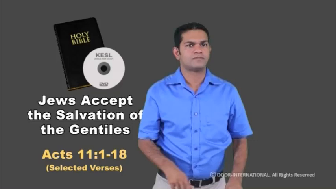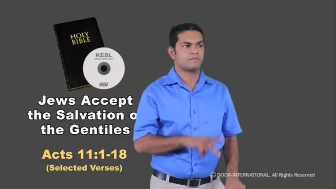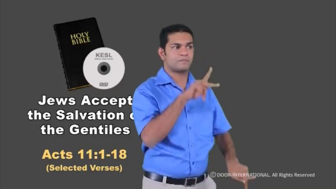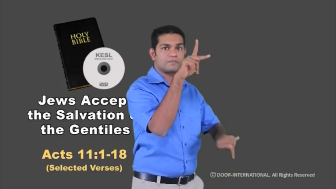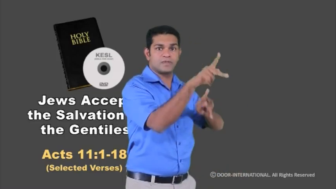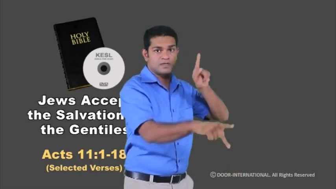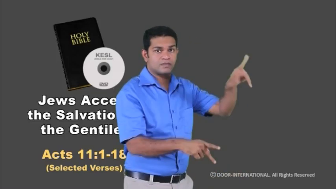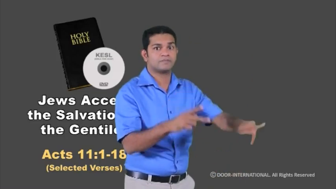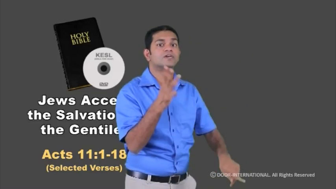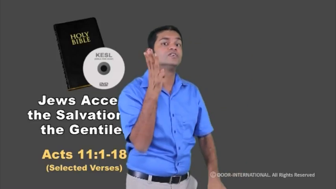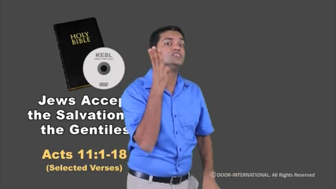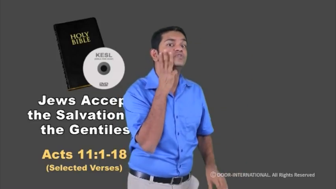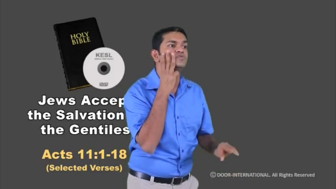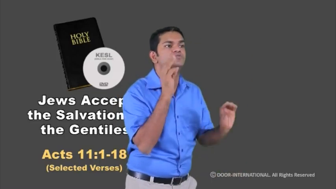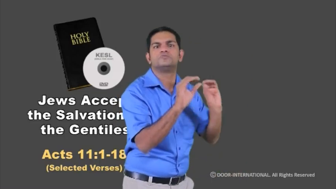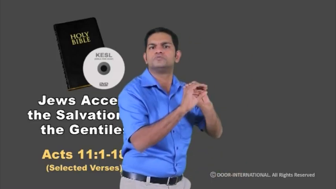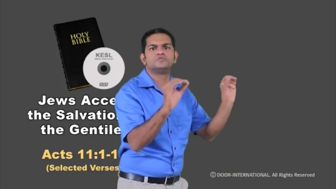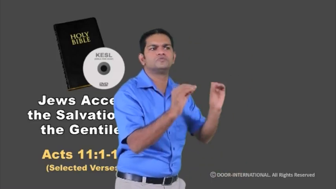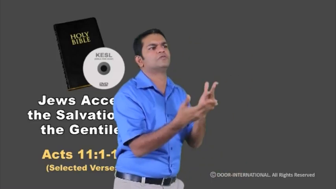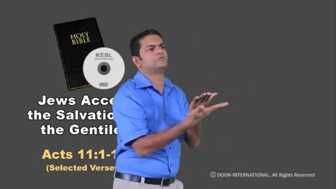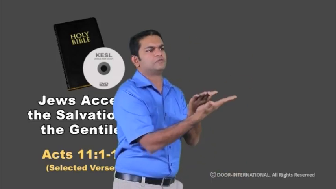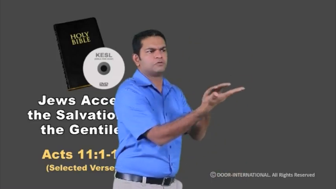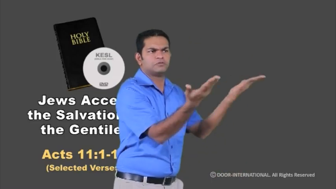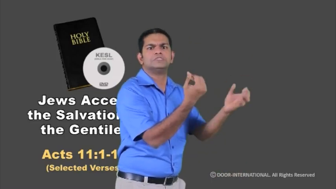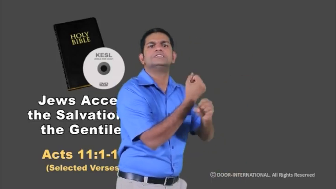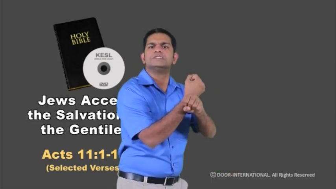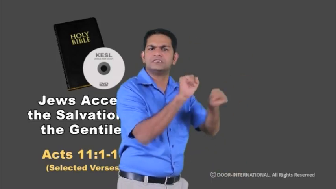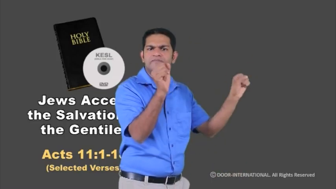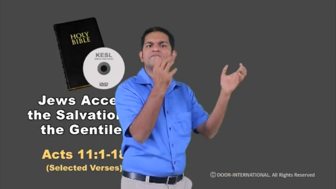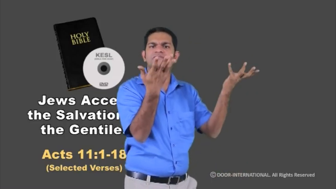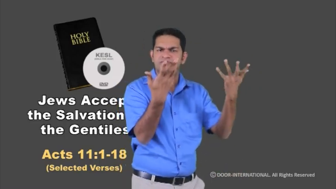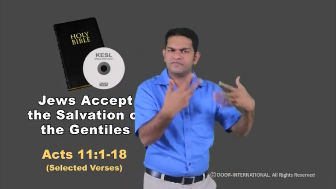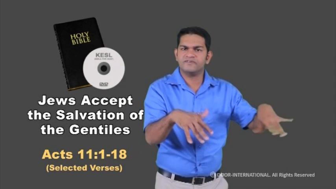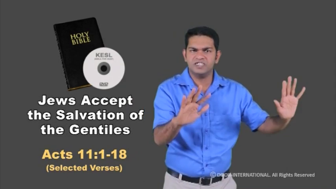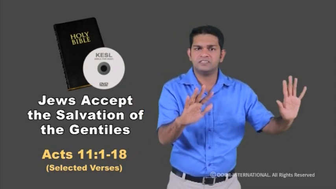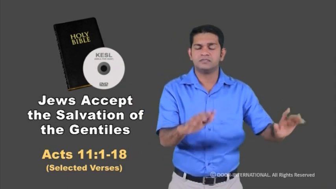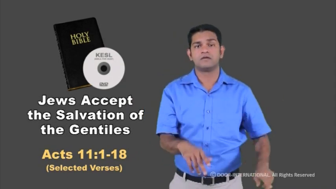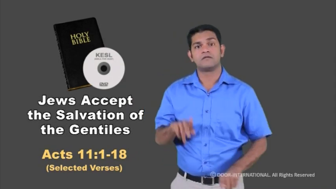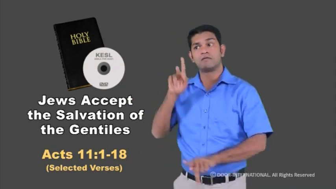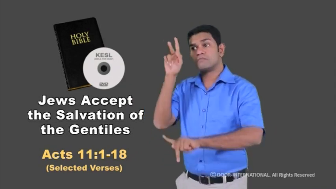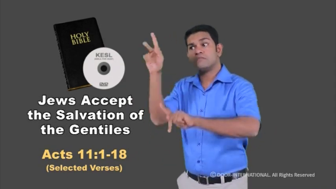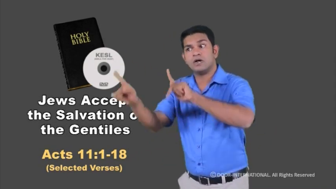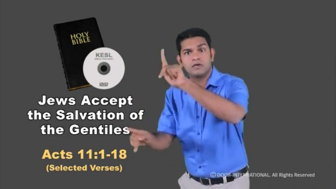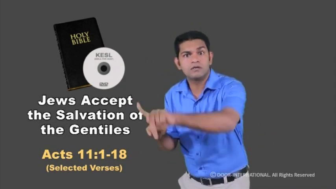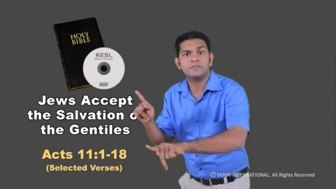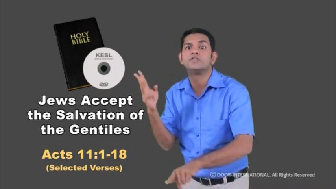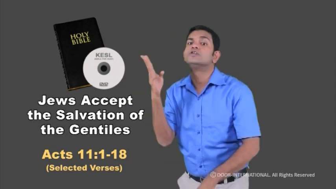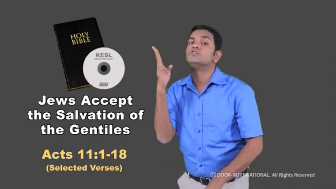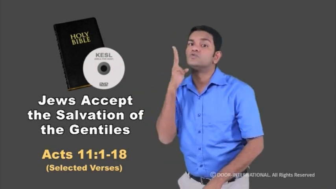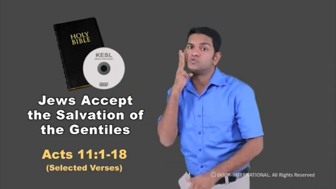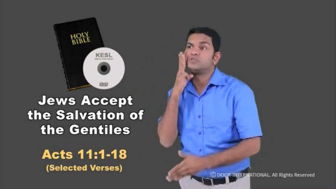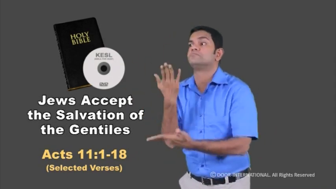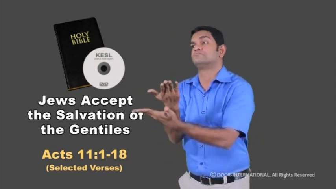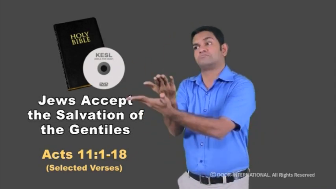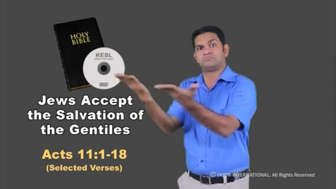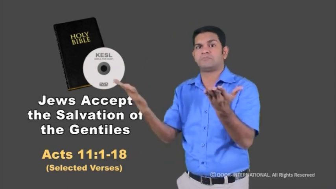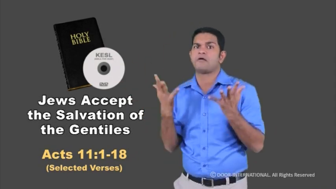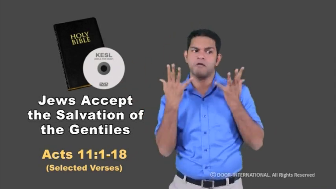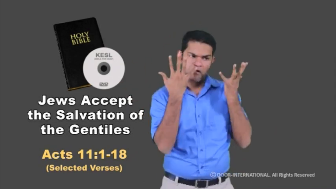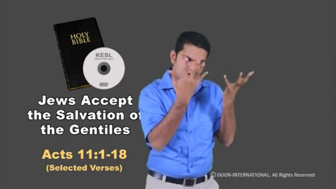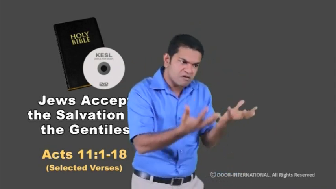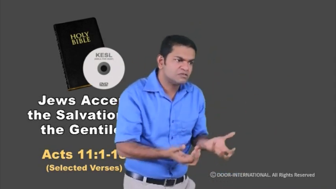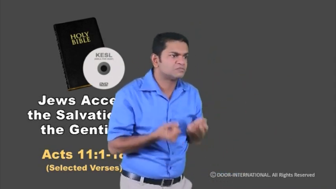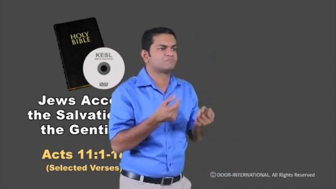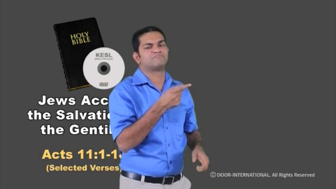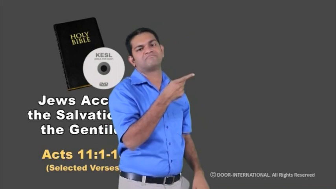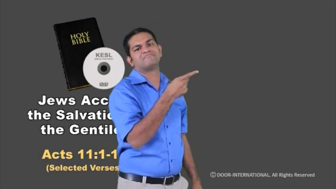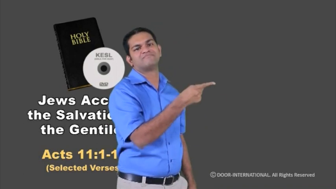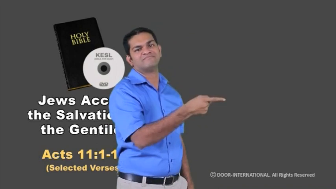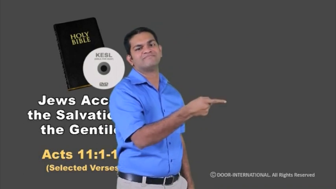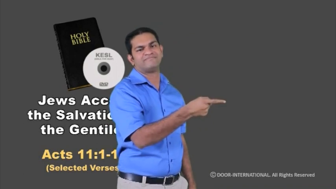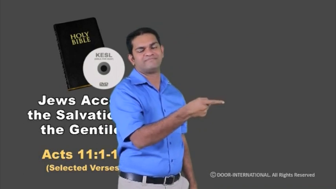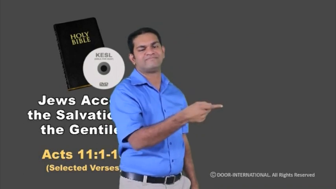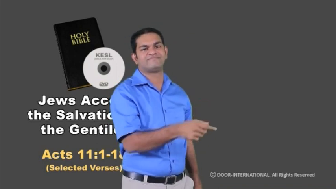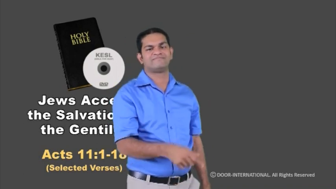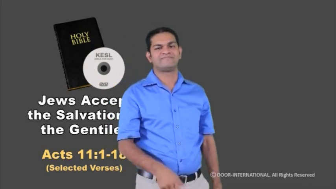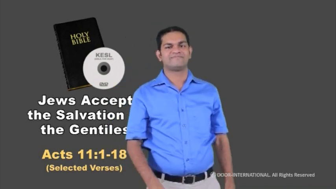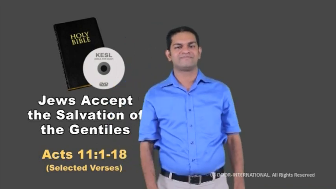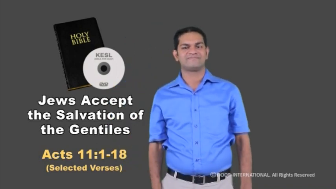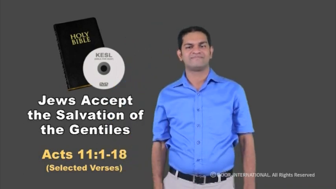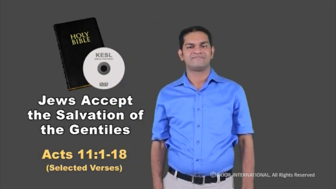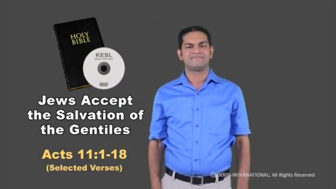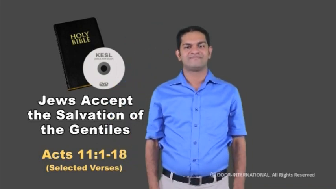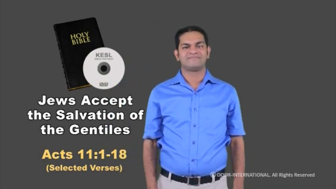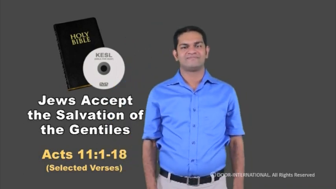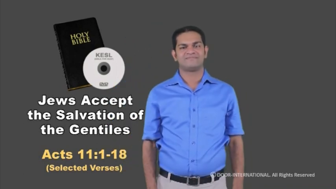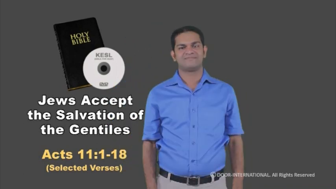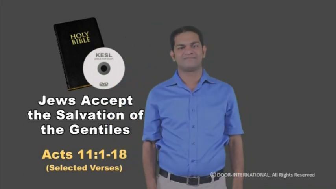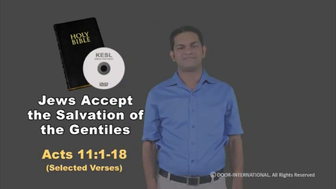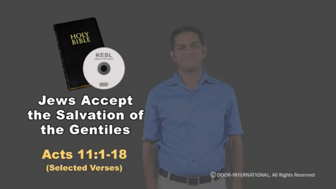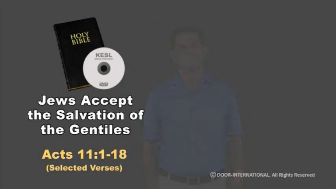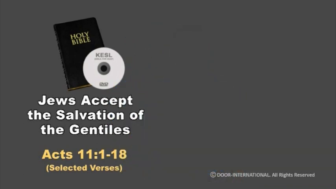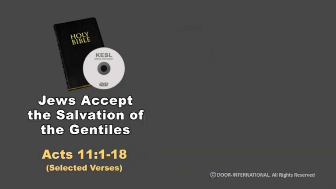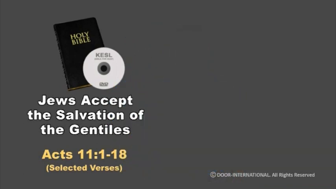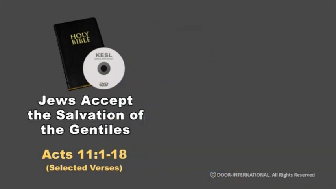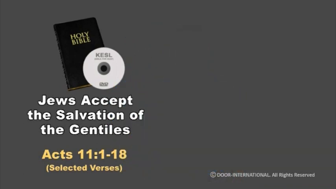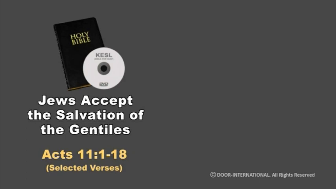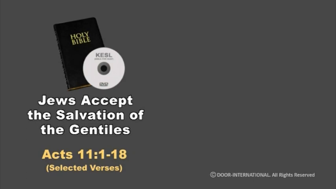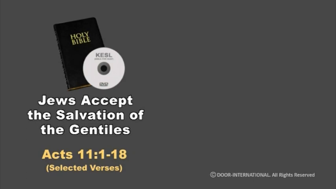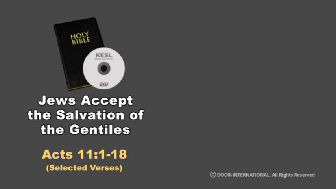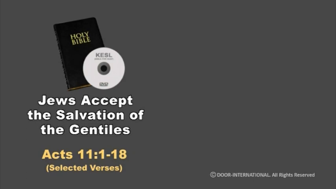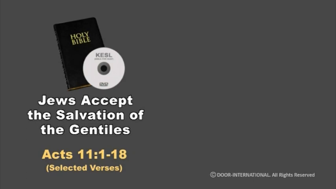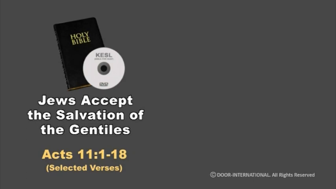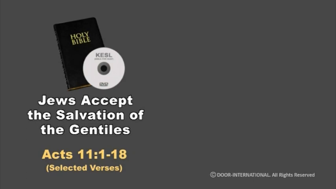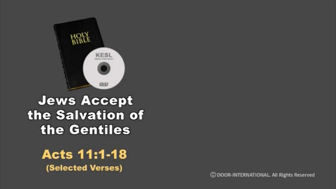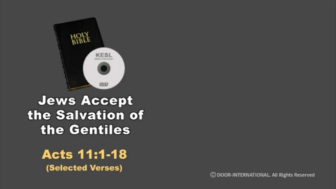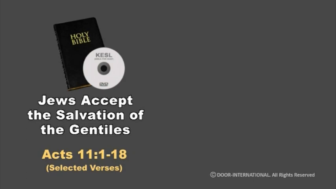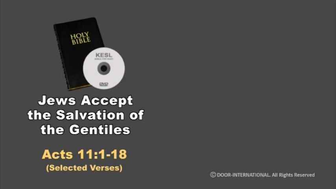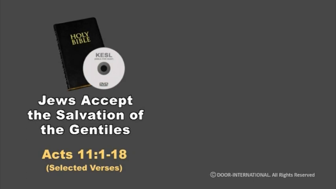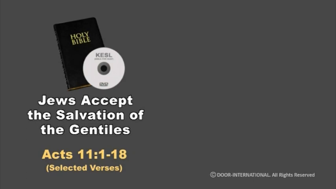Jews Accept the Salvation of the Gentiles